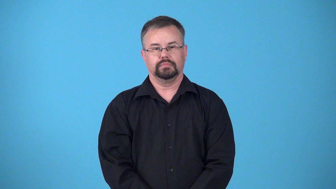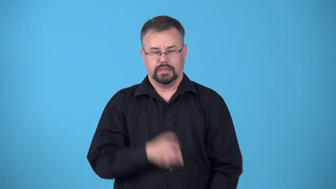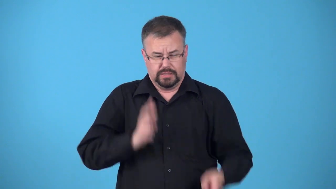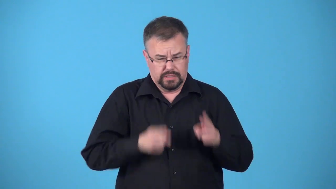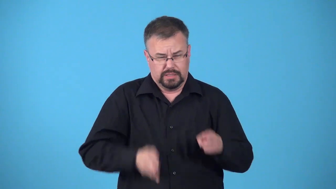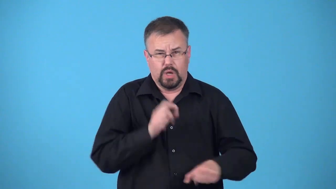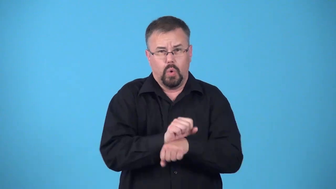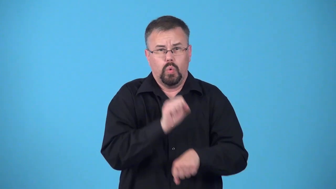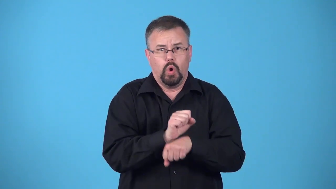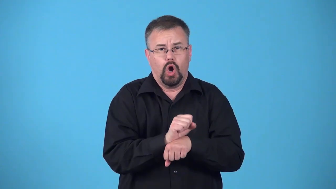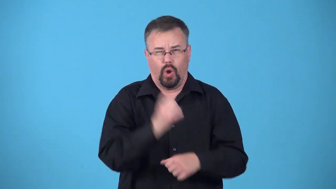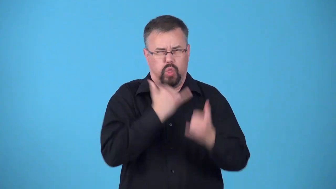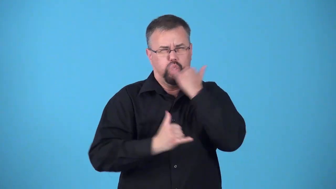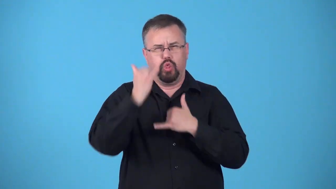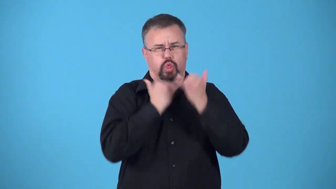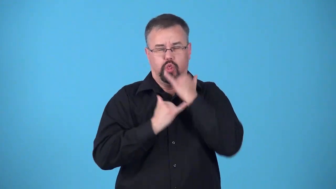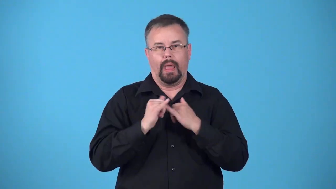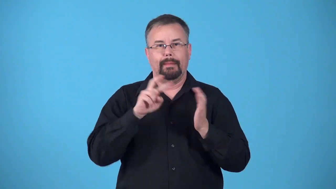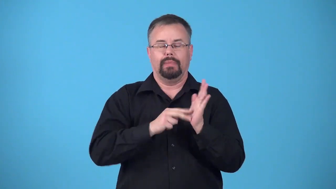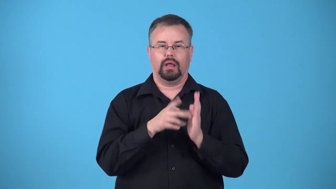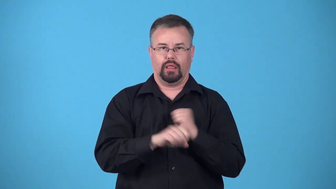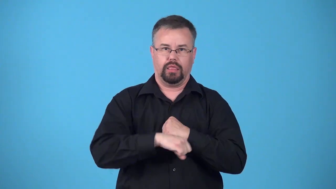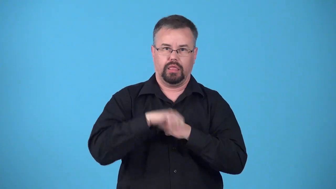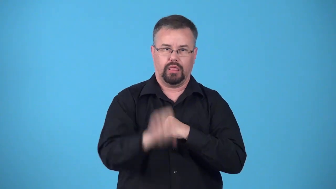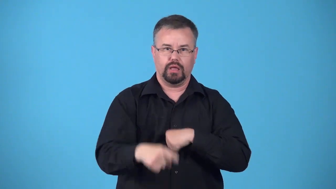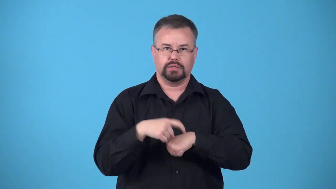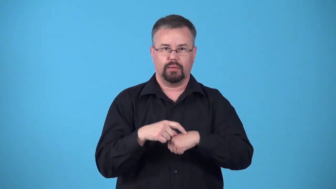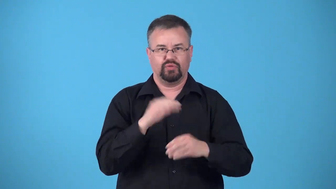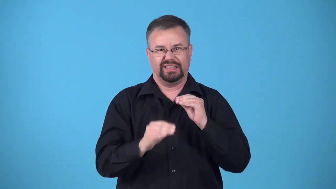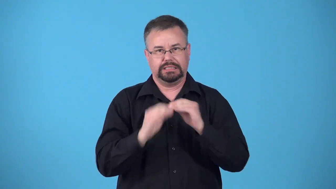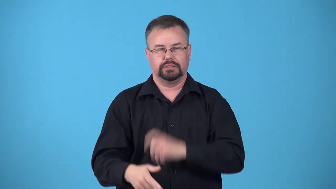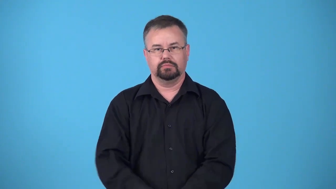more haste, less speed